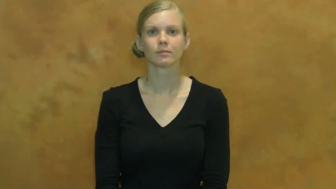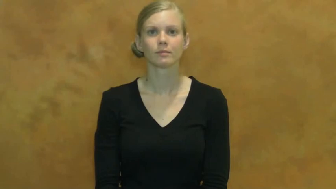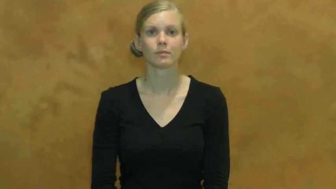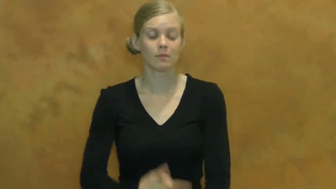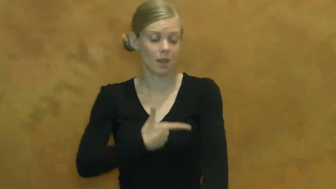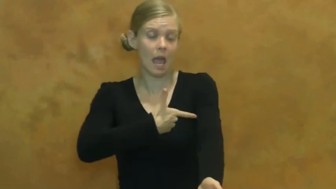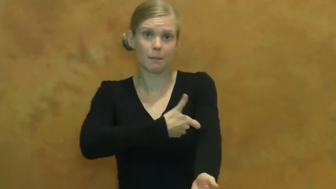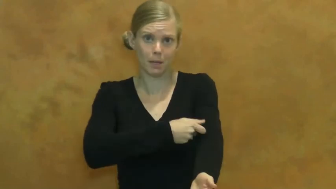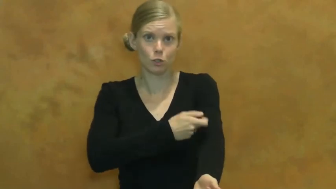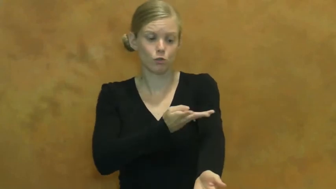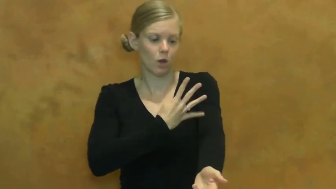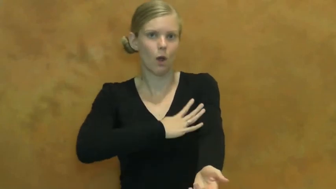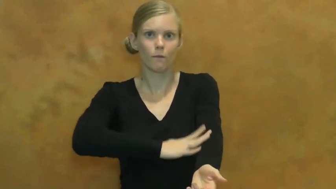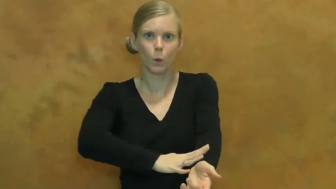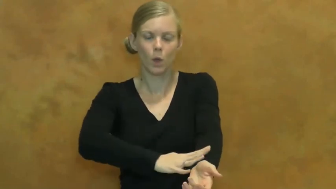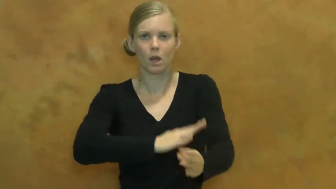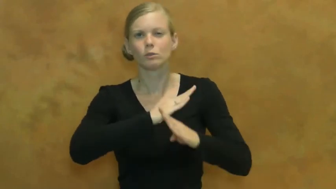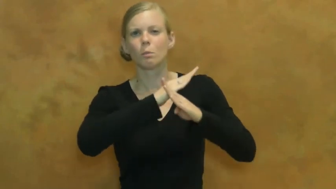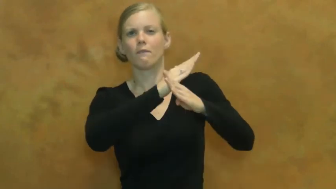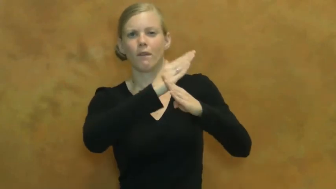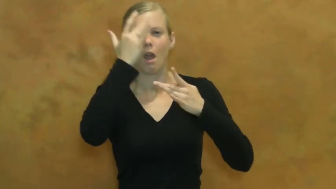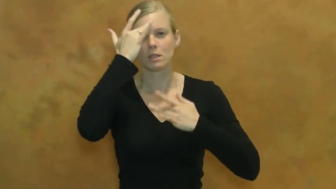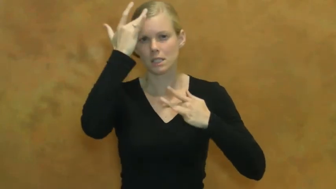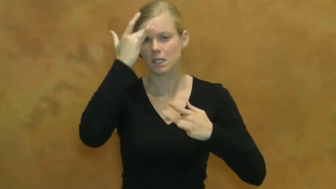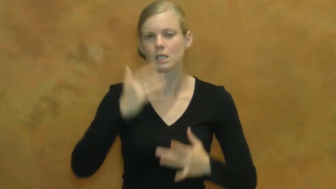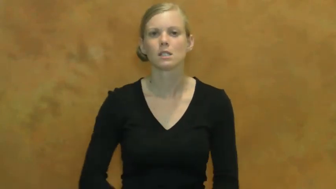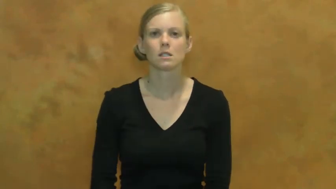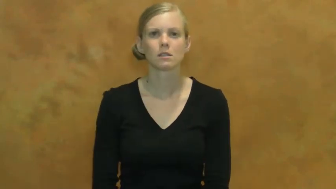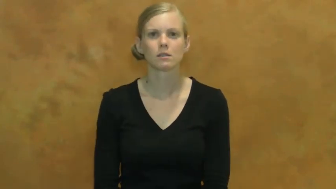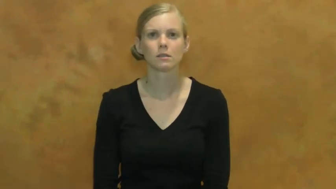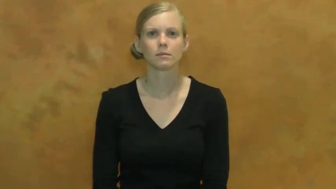vaccination